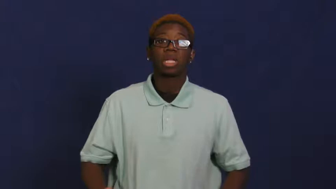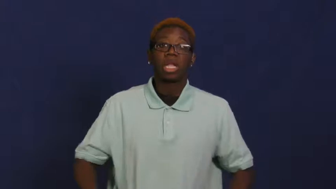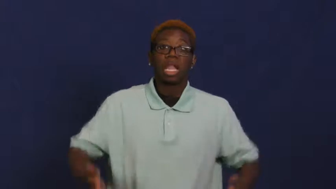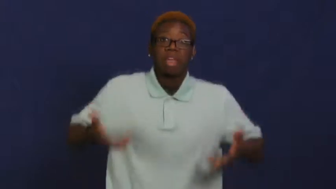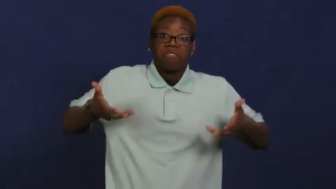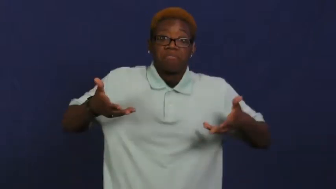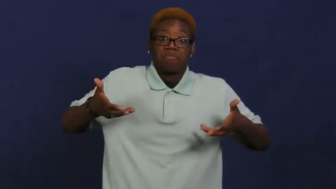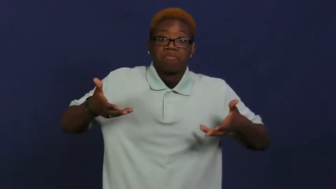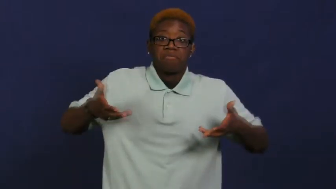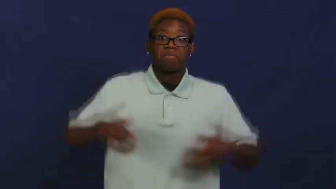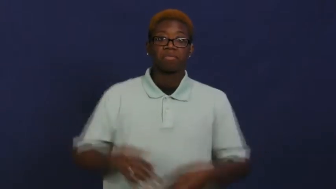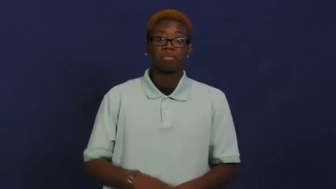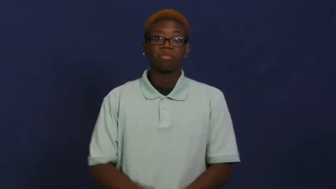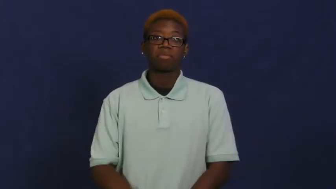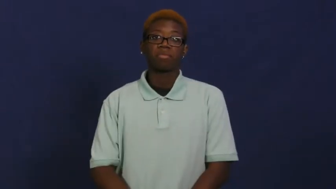boost-lift